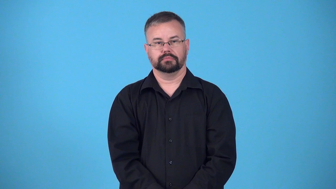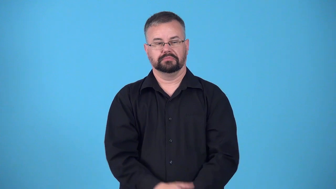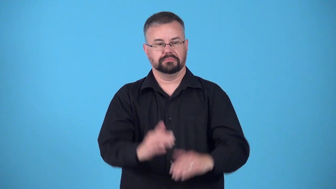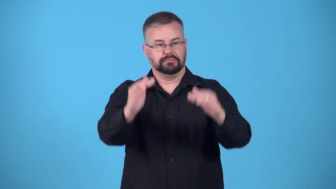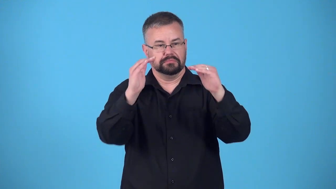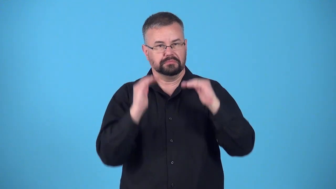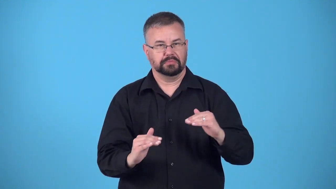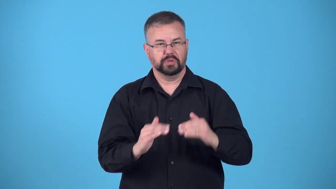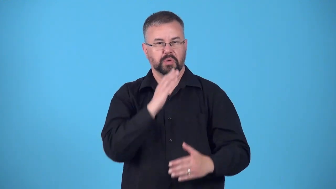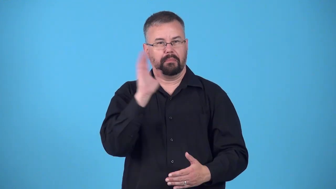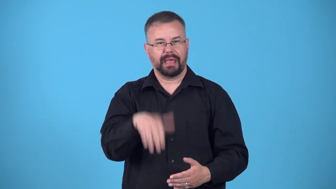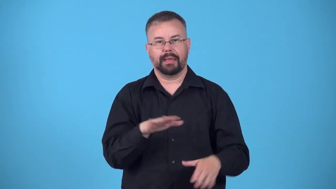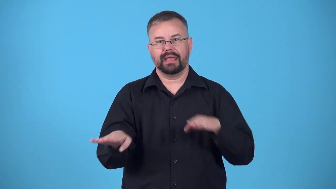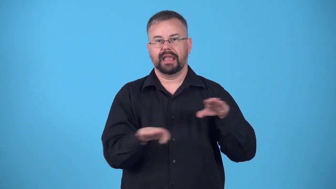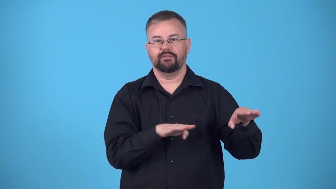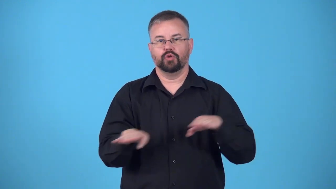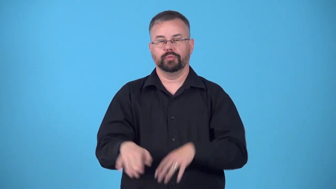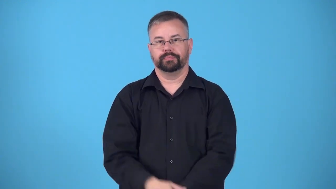stoop to